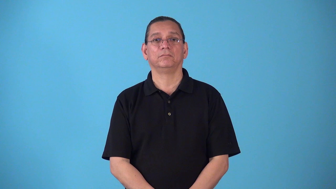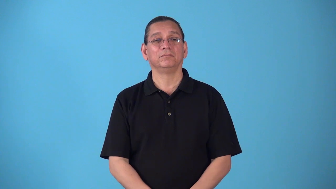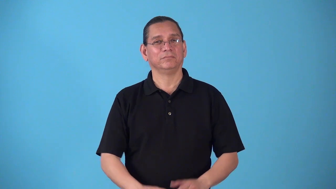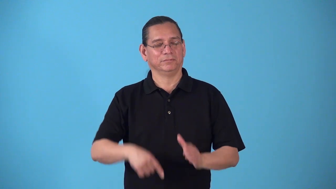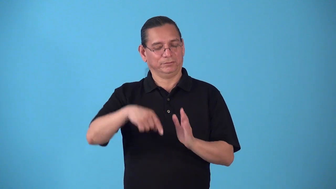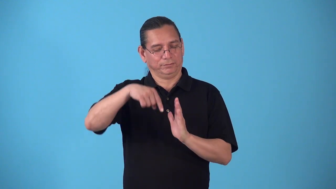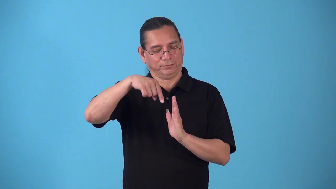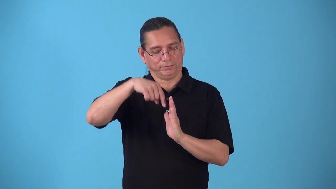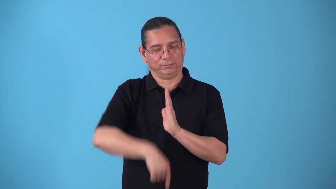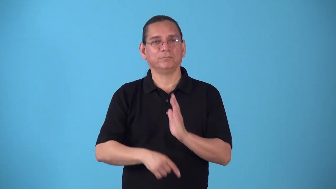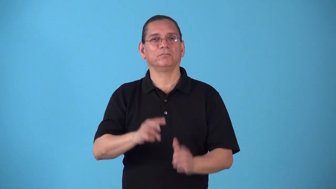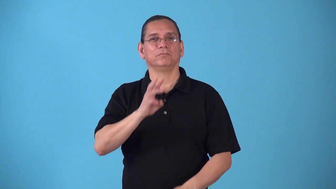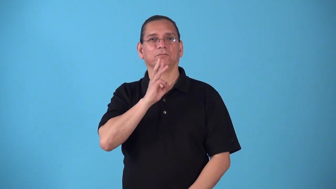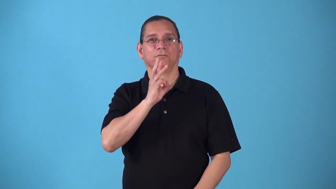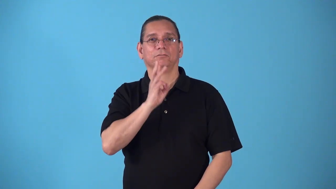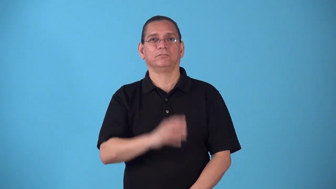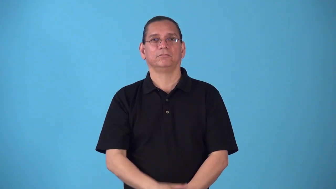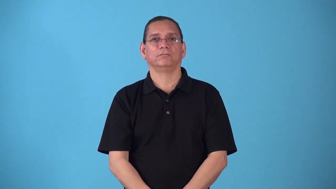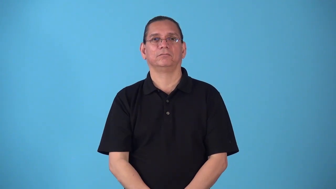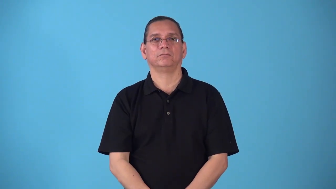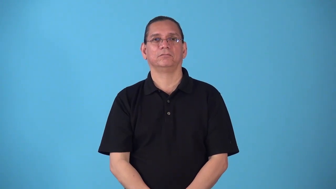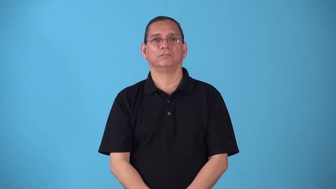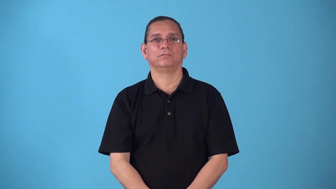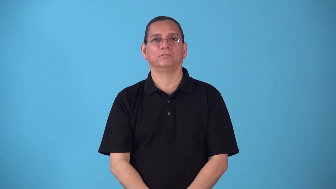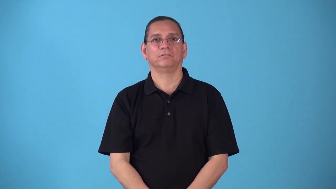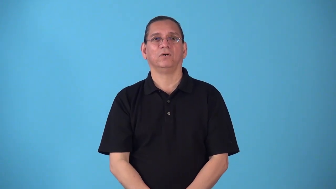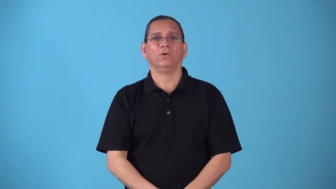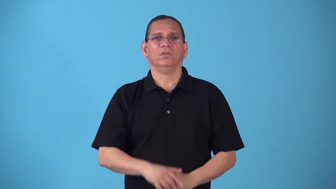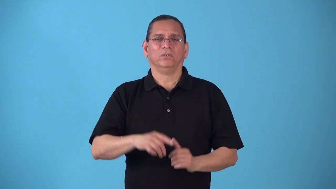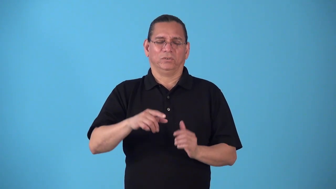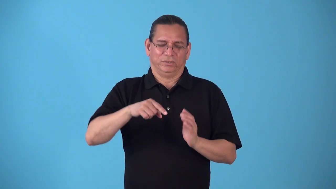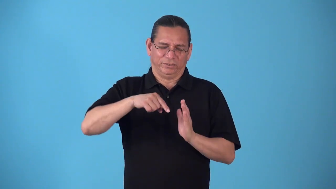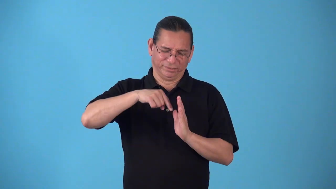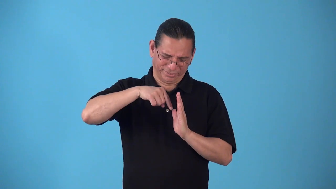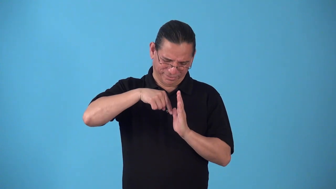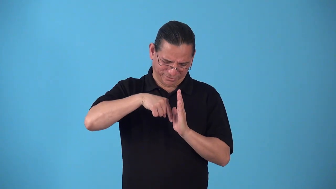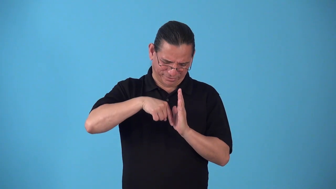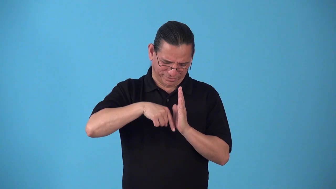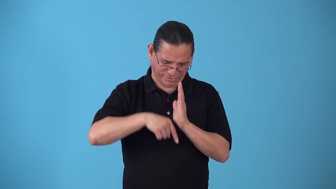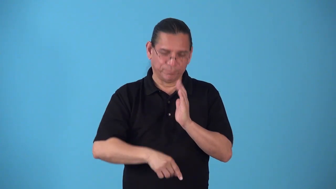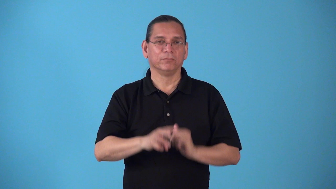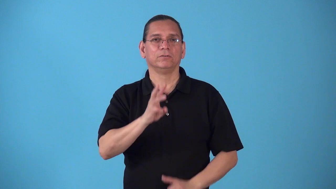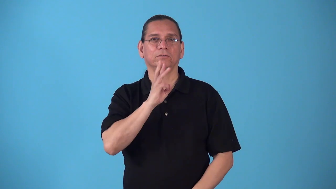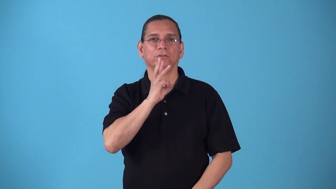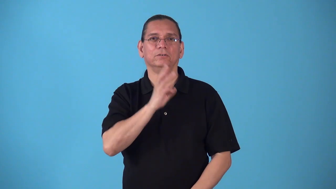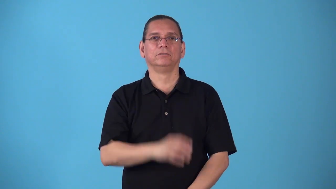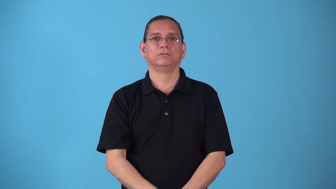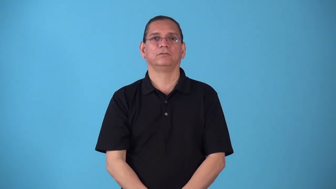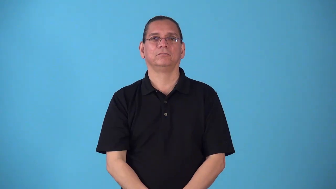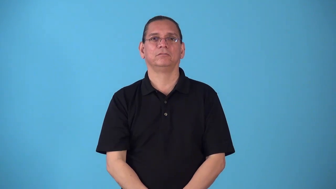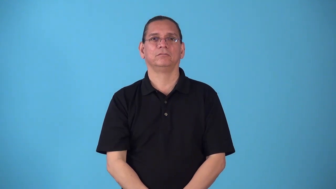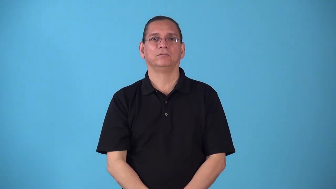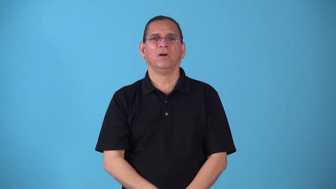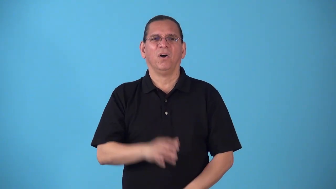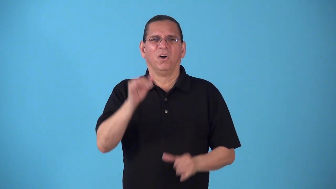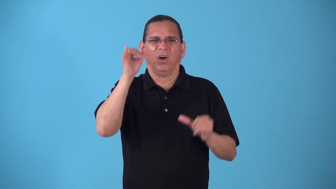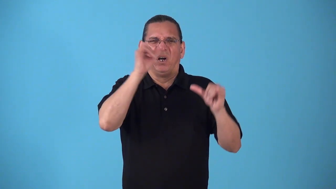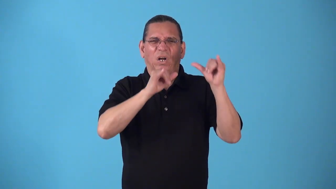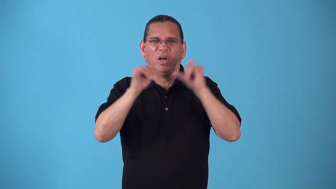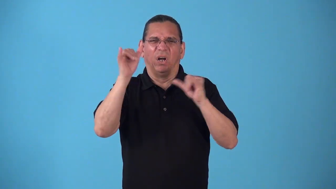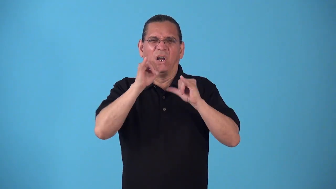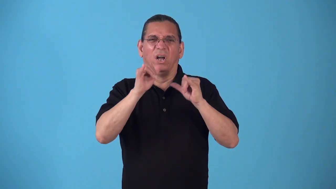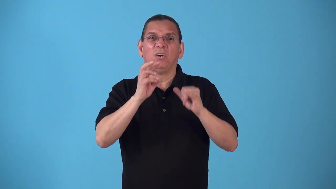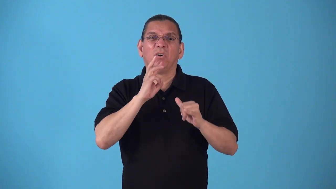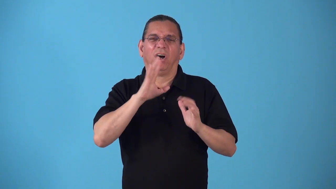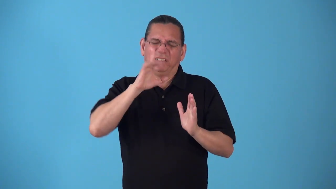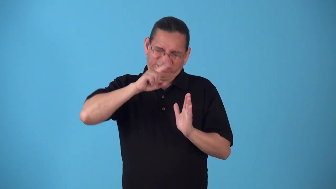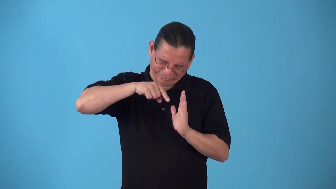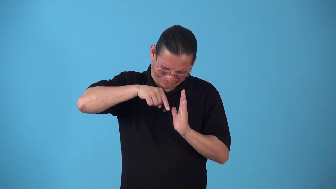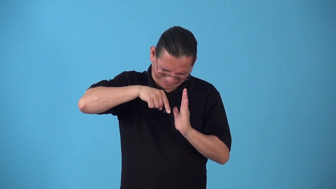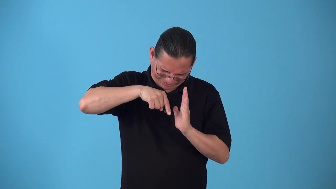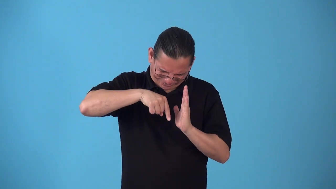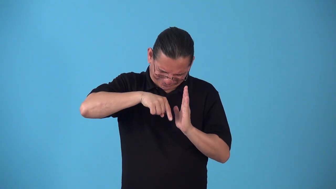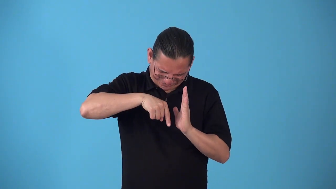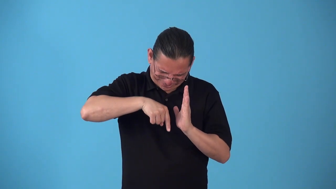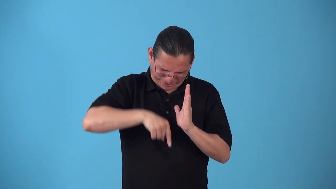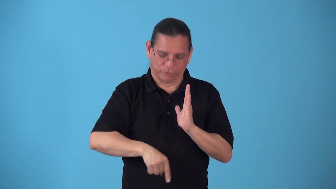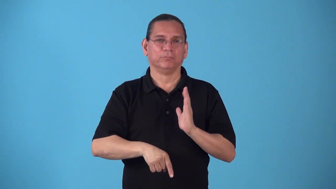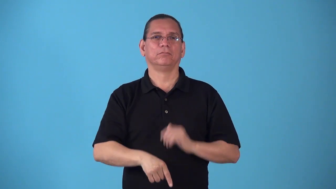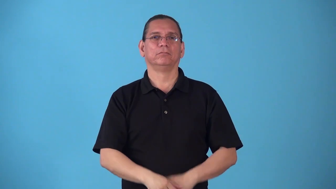deep, deeper, deepest